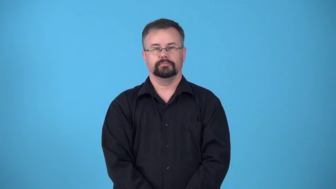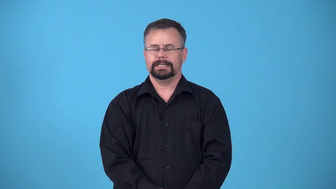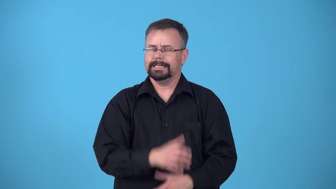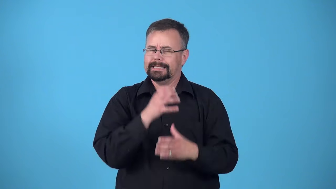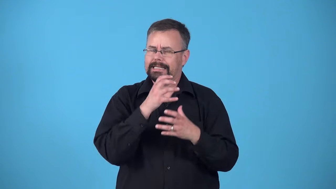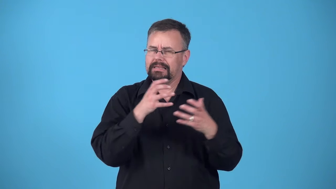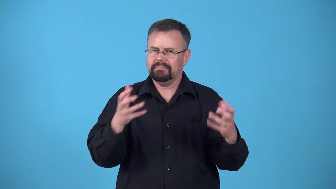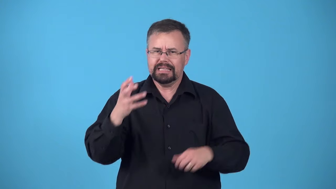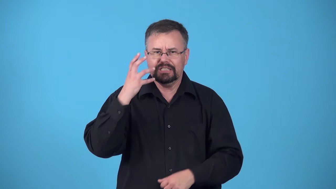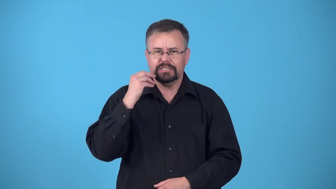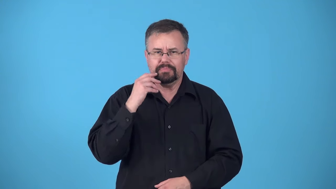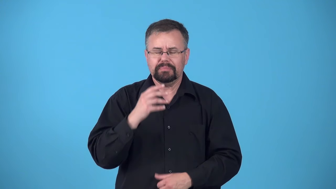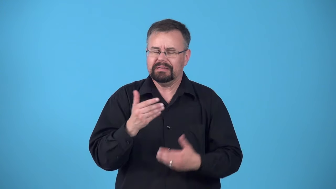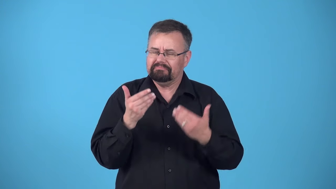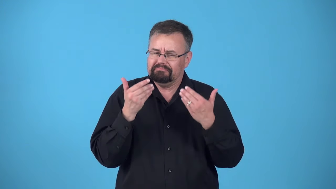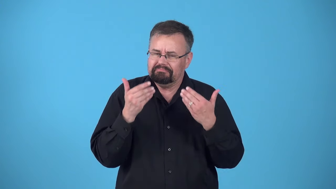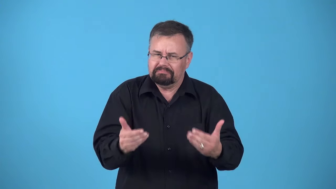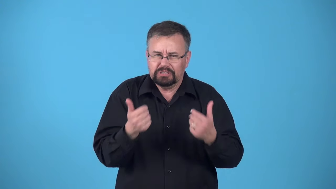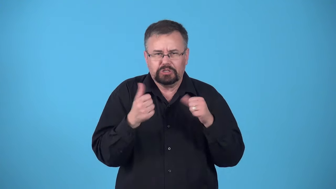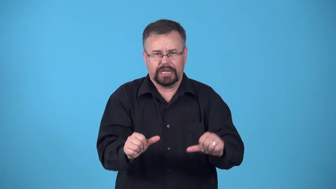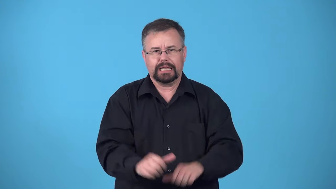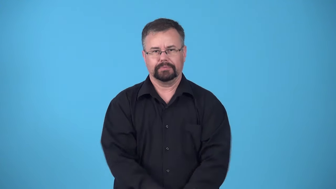wing it